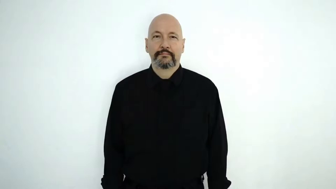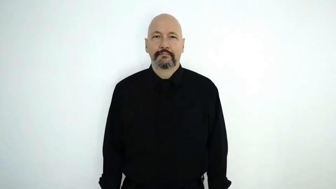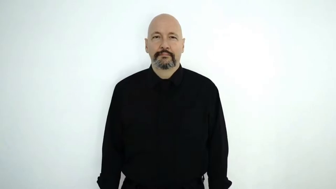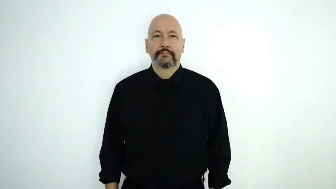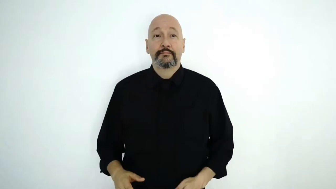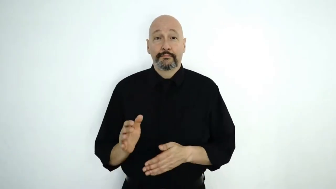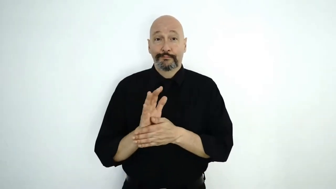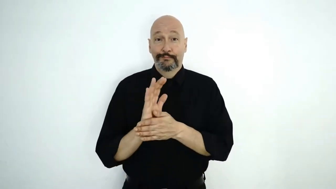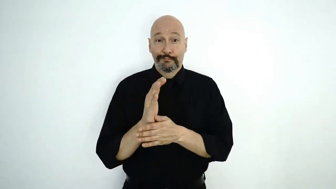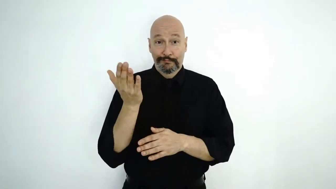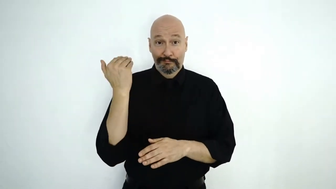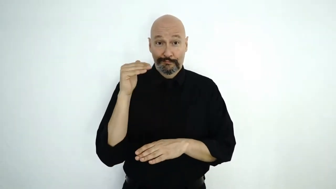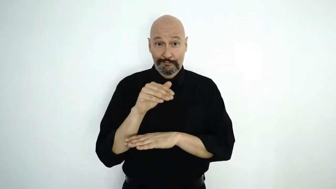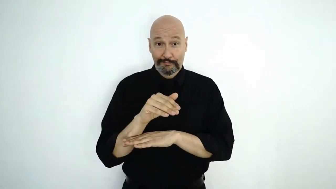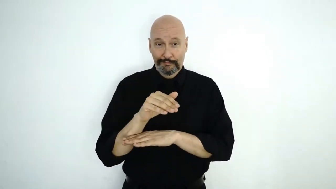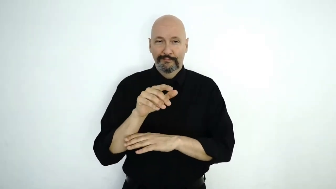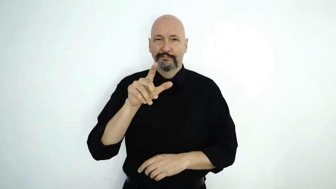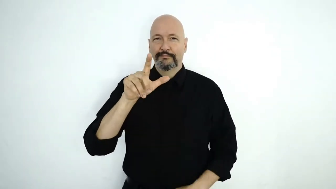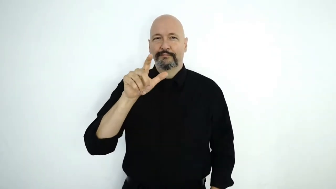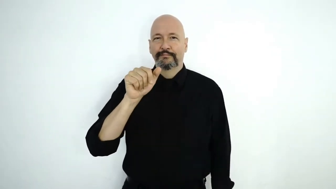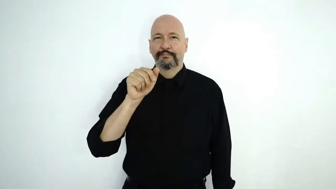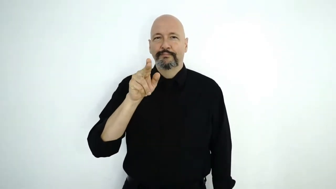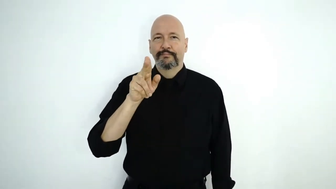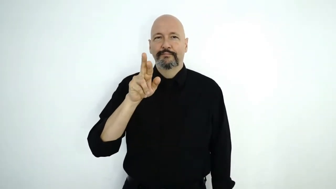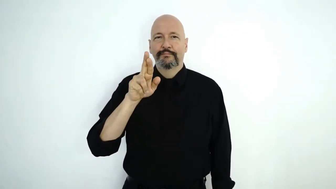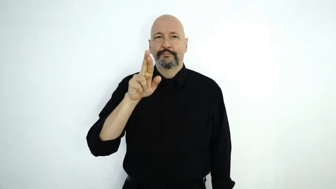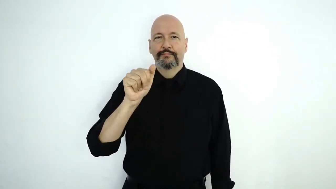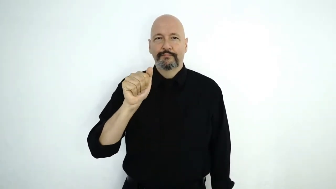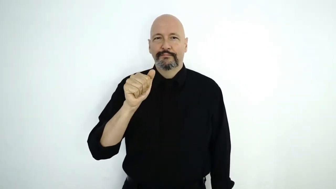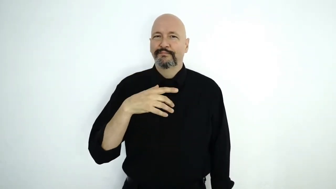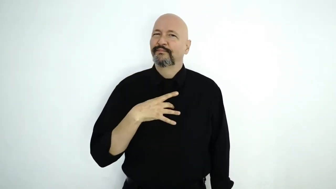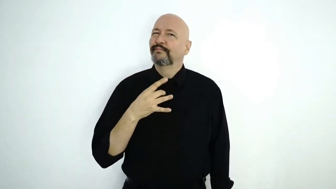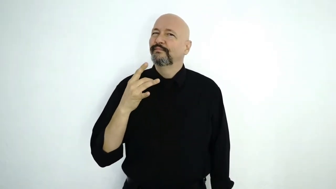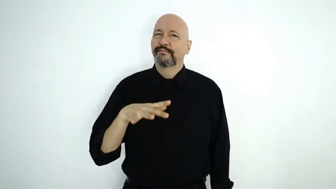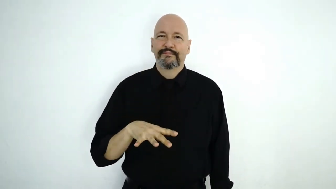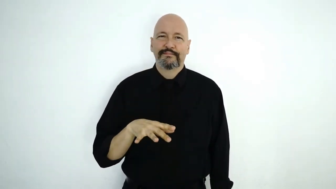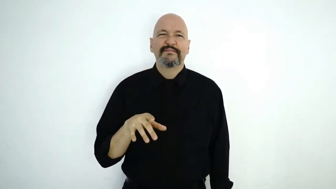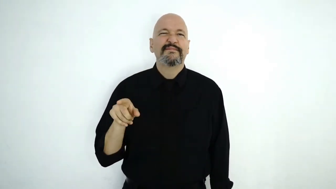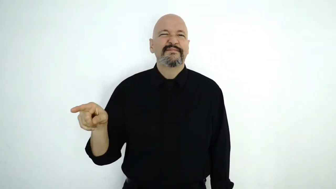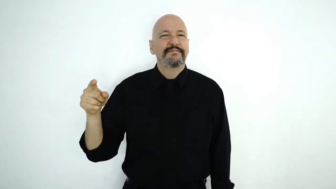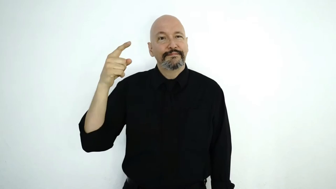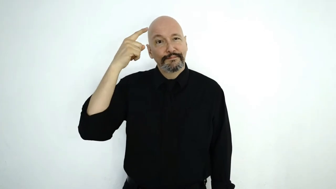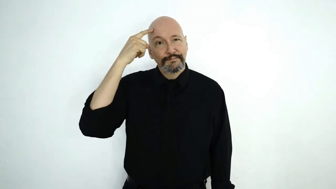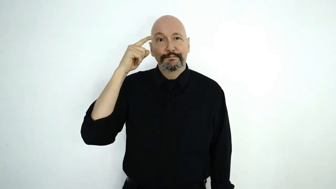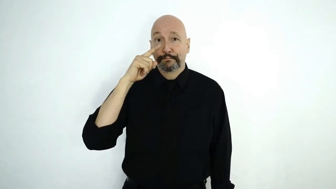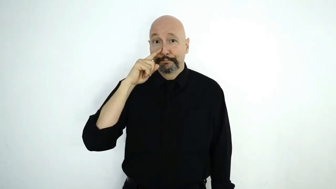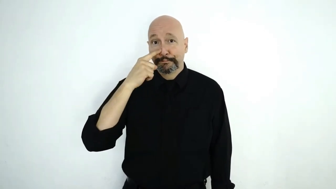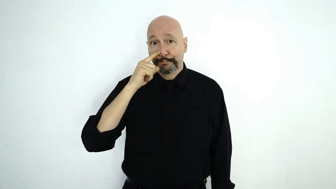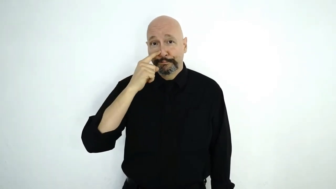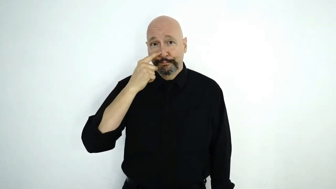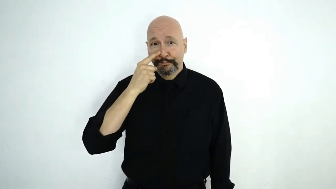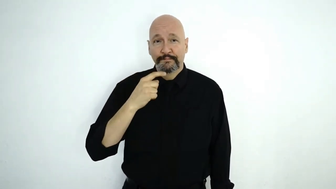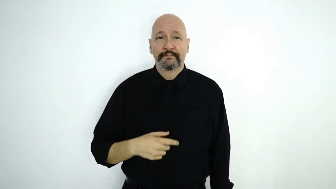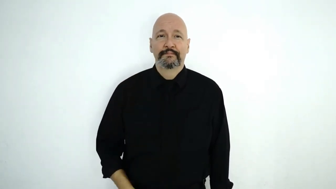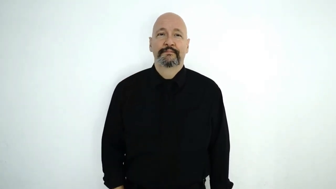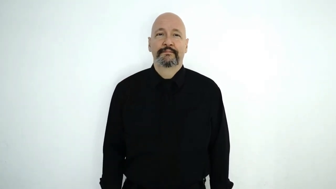MOVIE LAST NIGHT, L-A-U-RA DIDN’T-LIKE. SHE THOUGHT BORING.